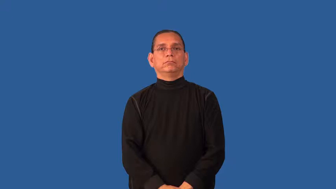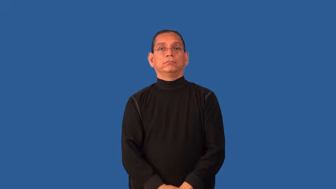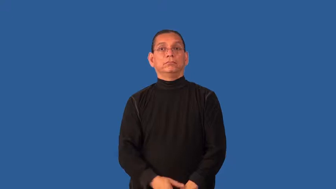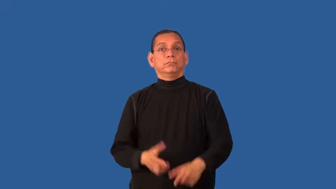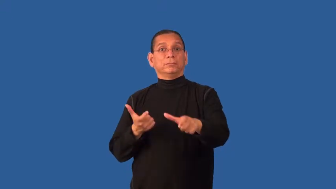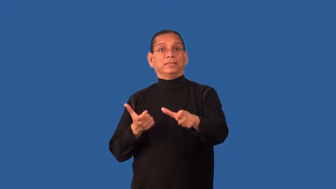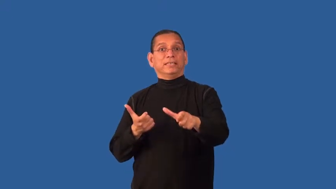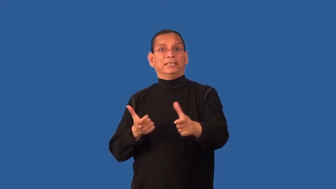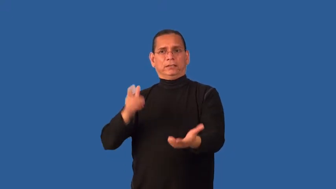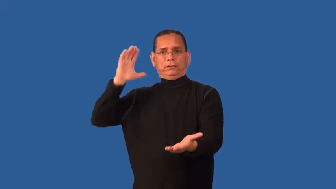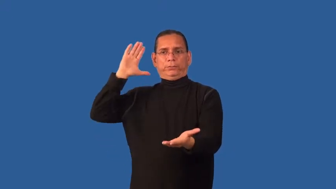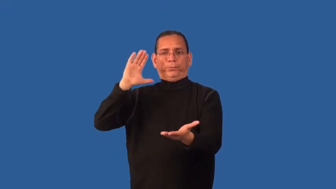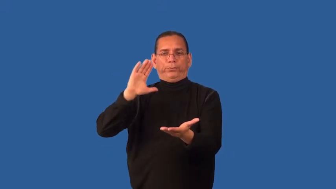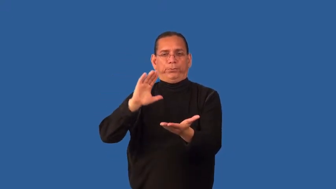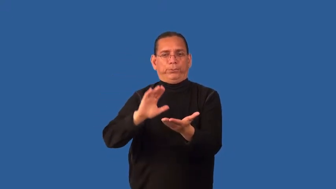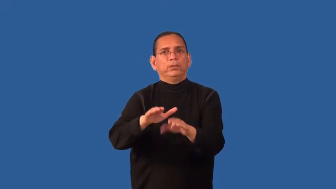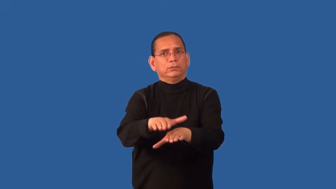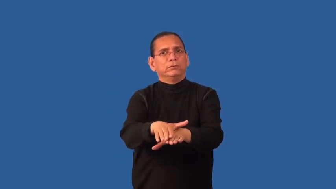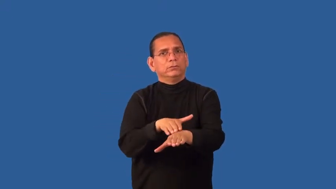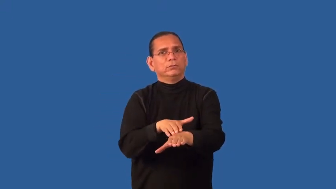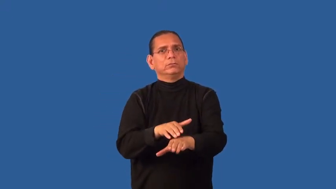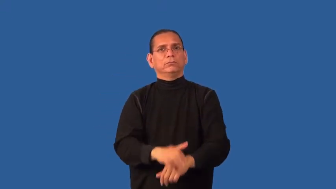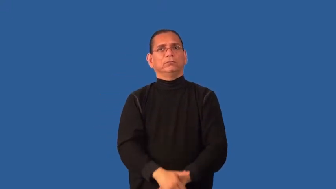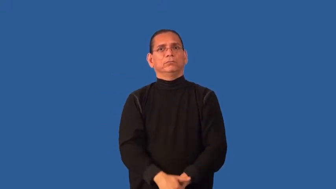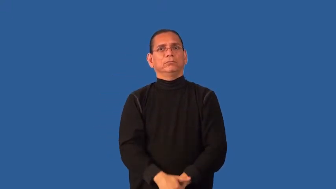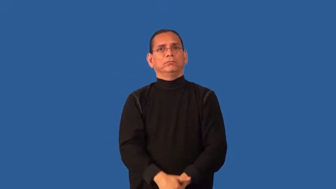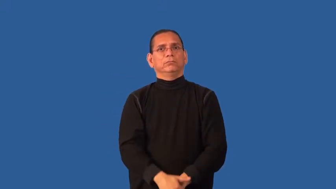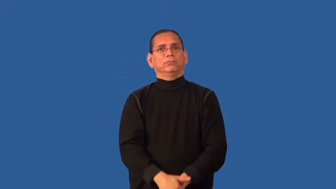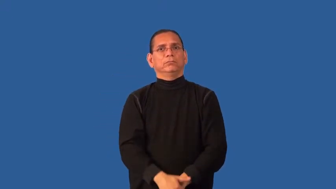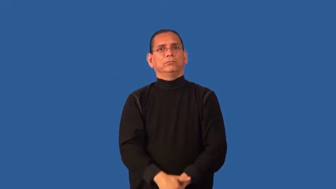slow down